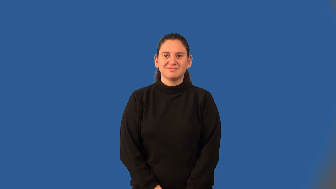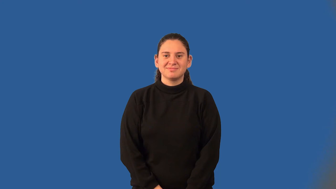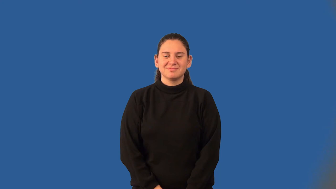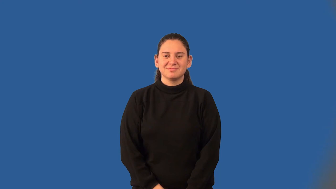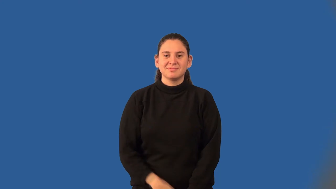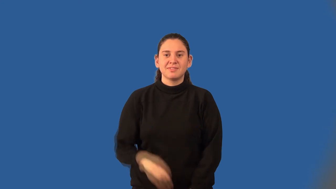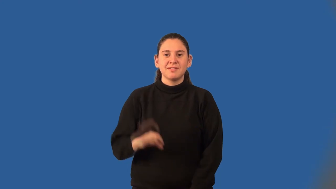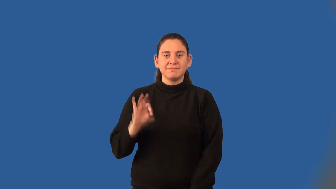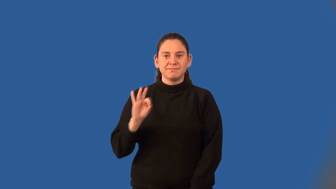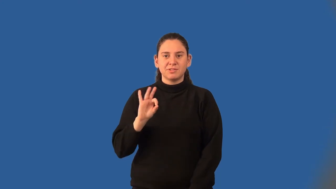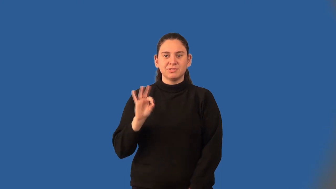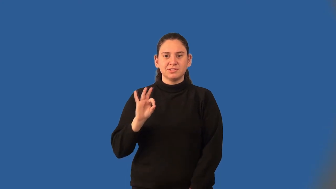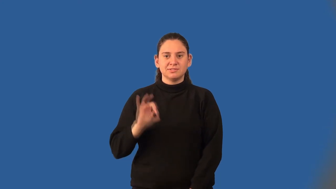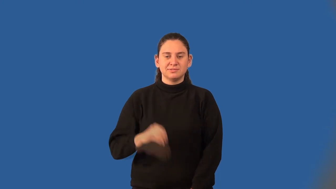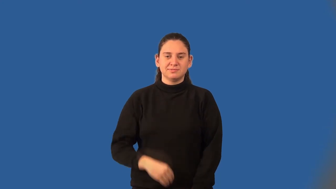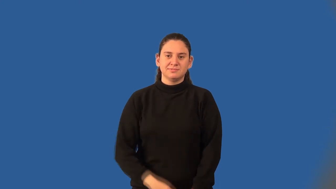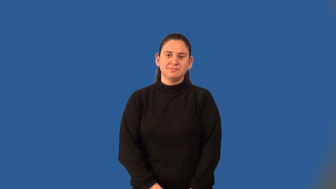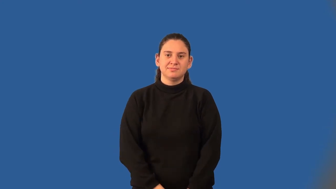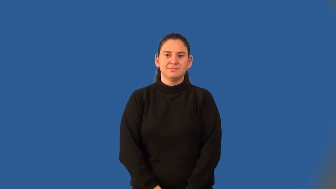forward-basketball